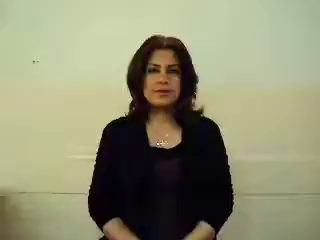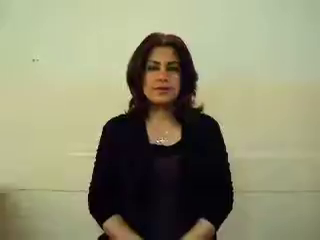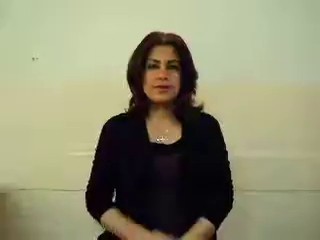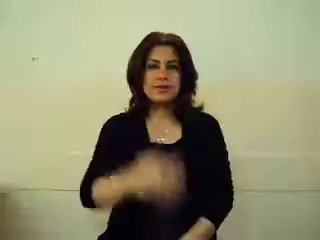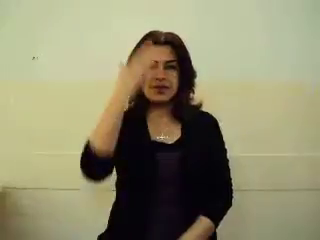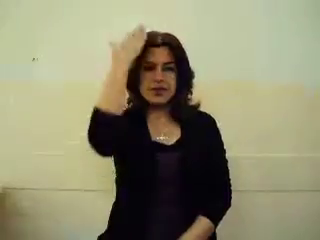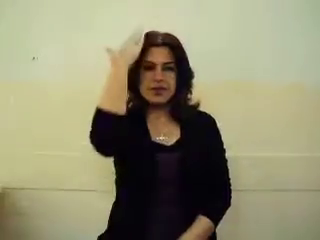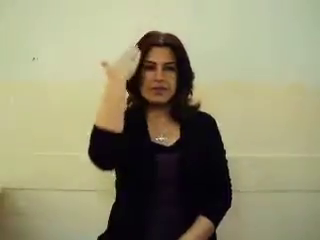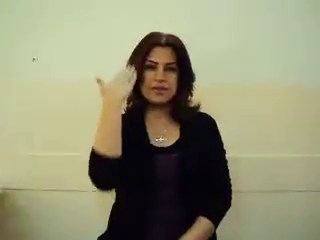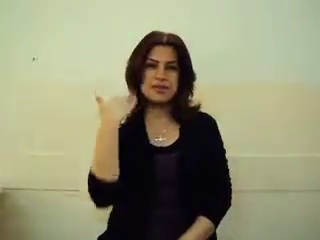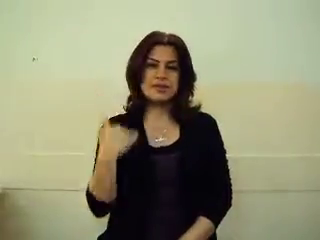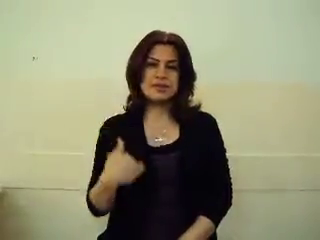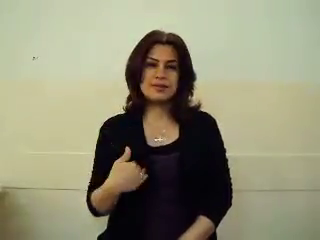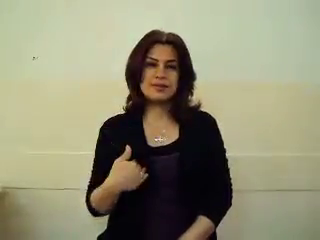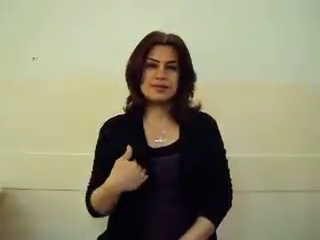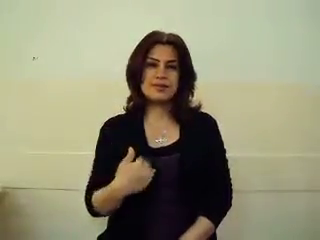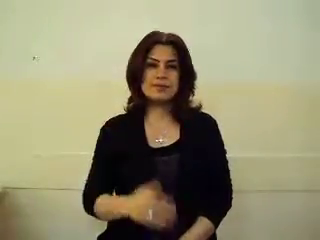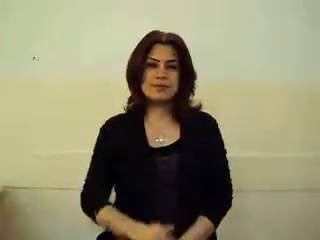woman